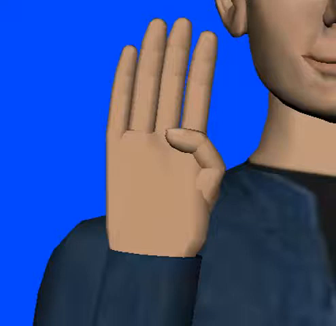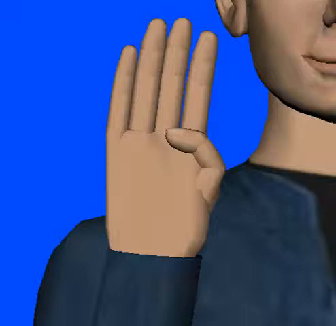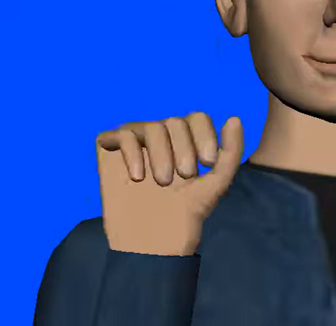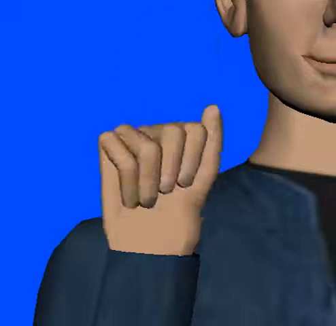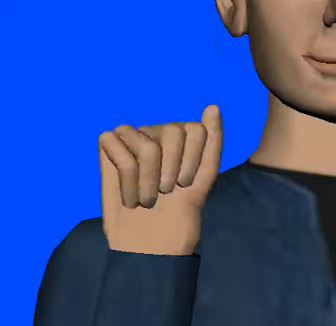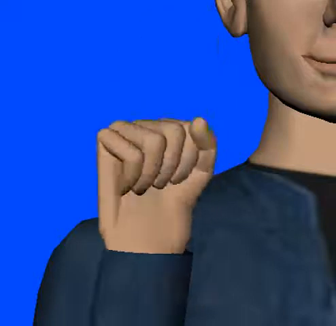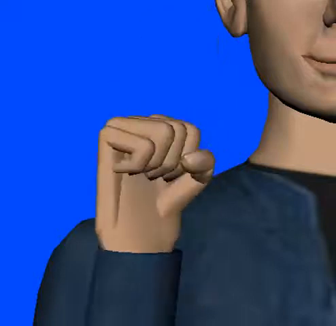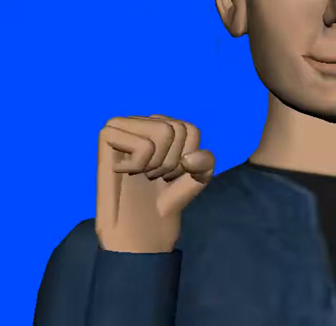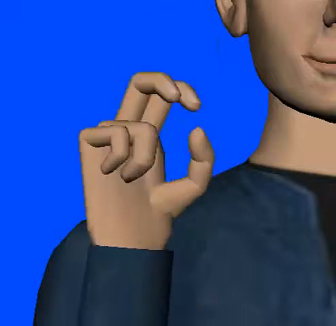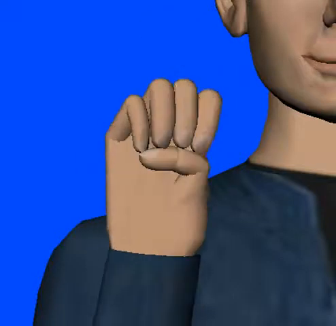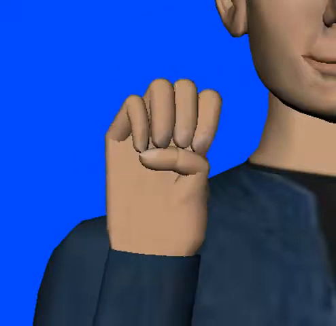base-baseball